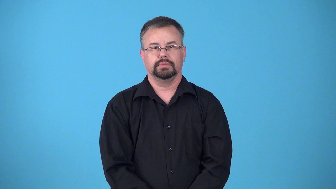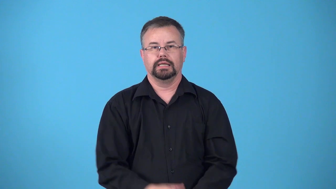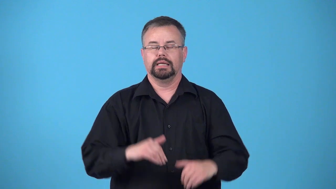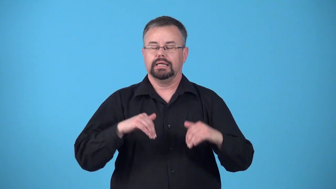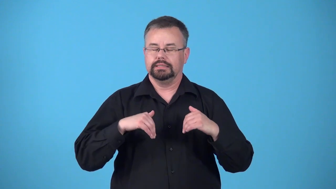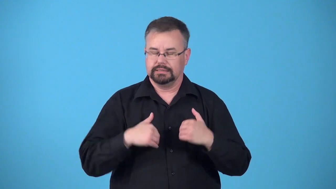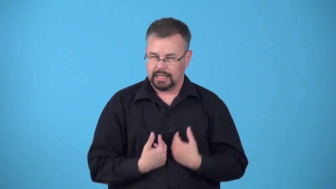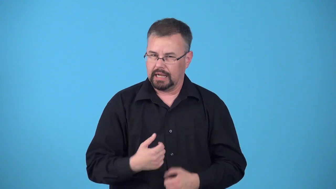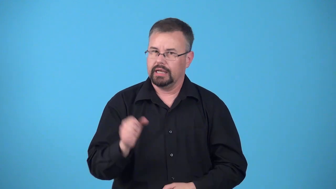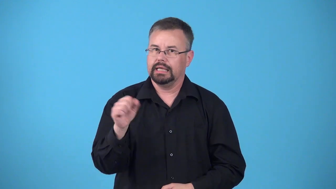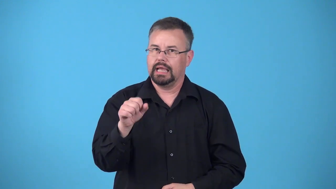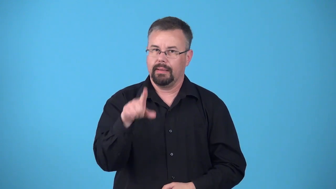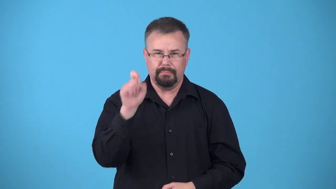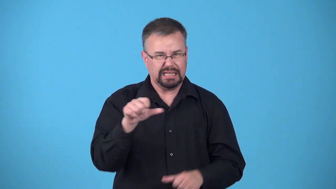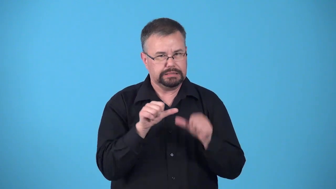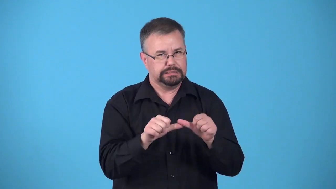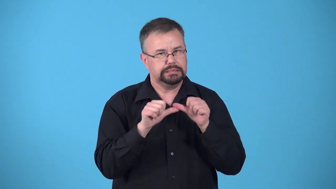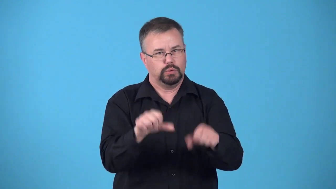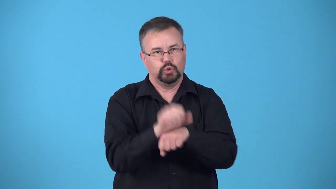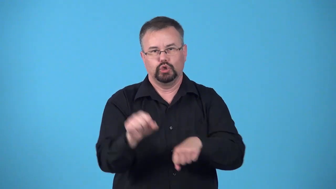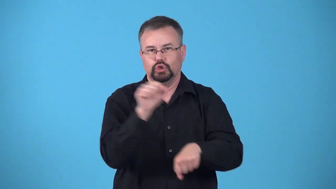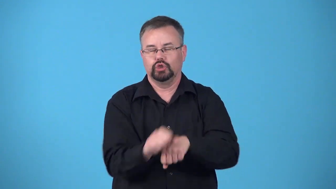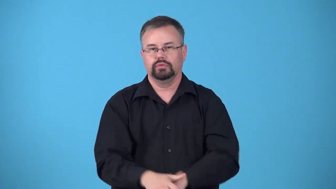no rest for the weary